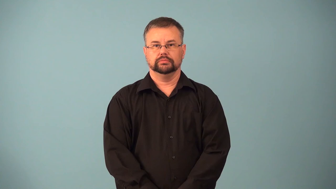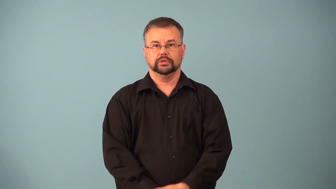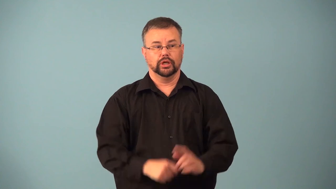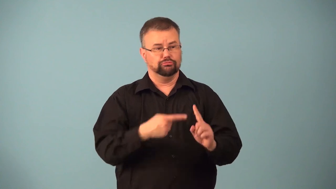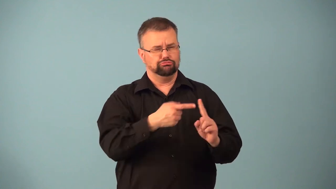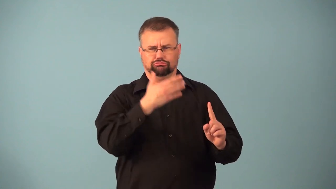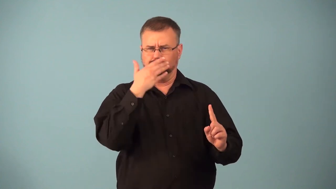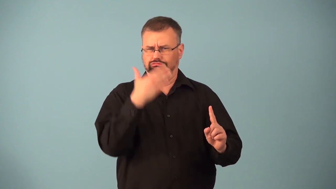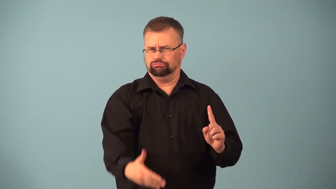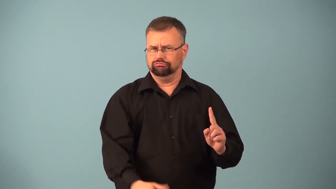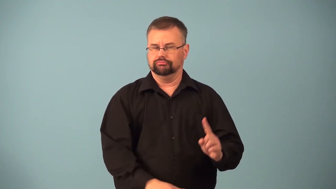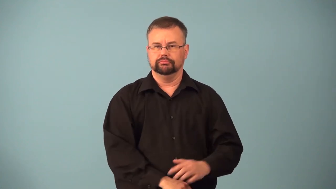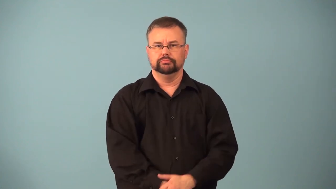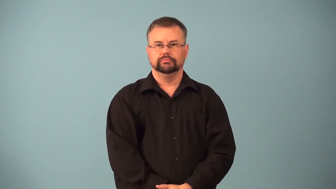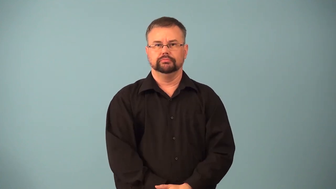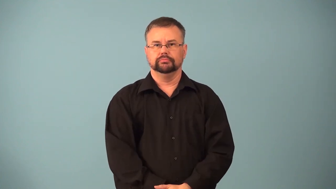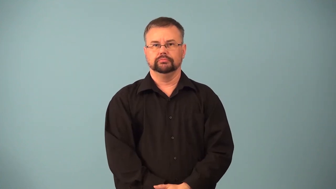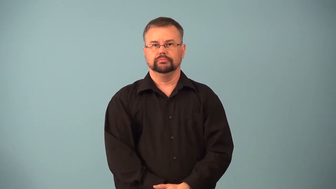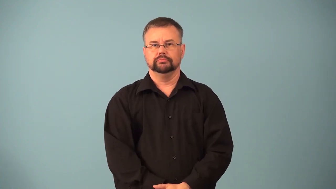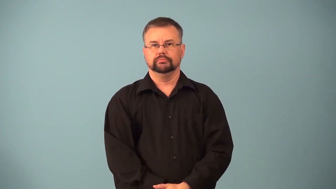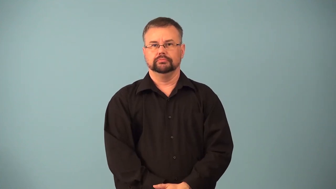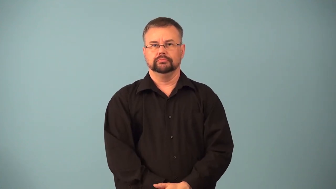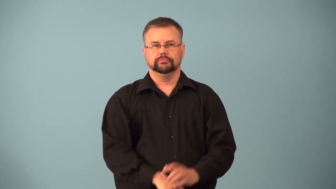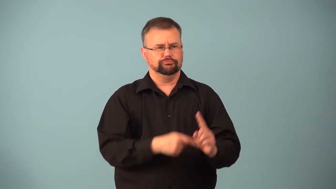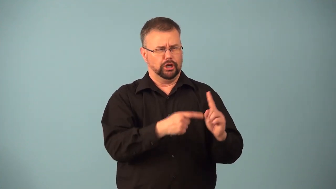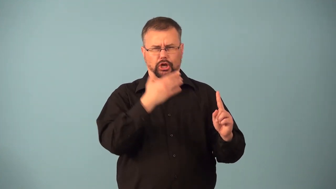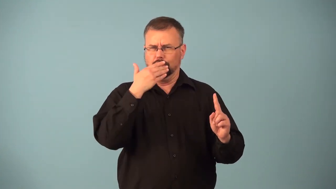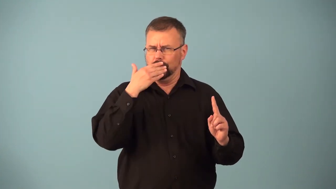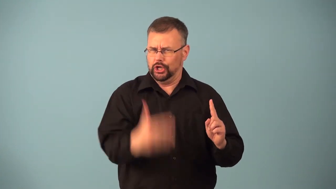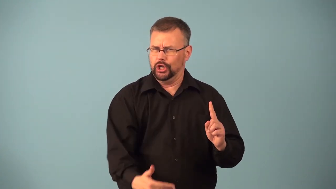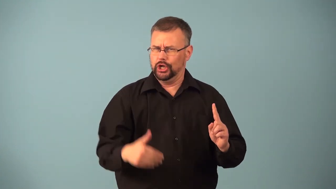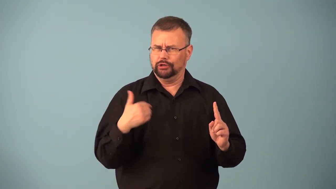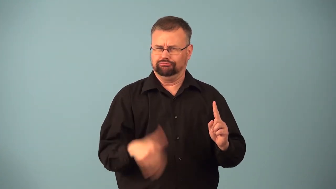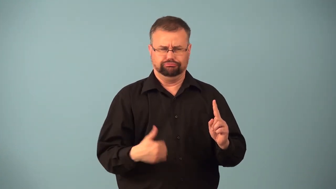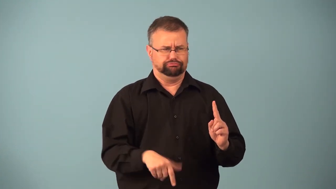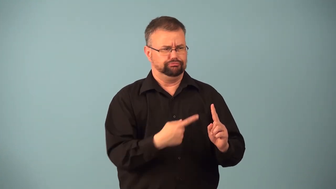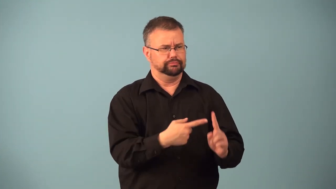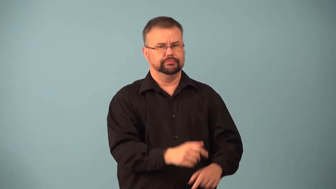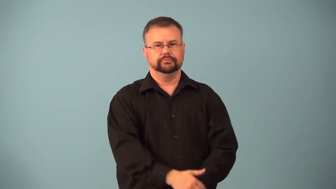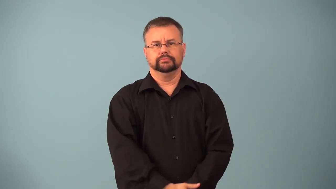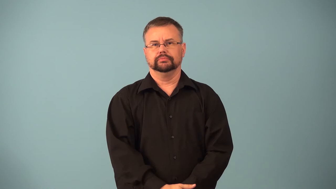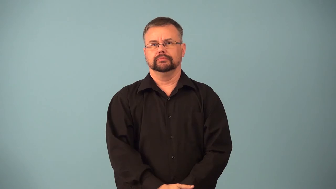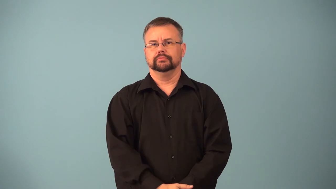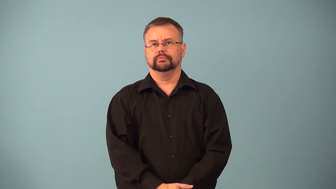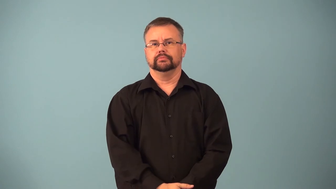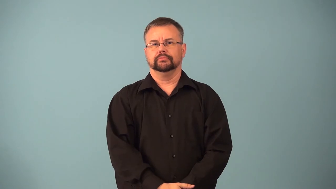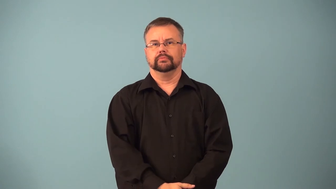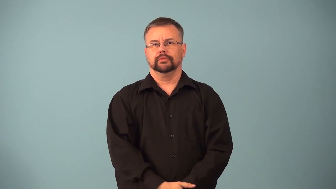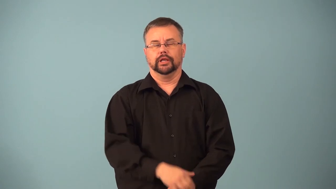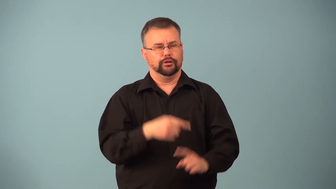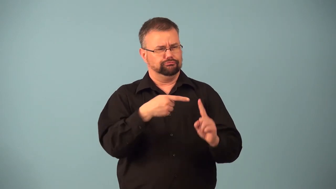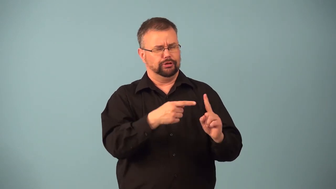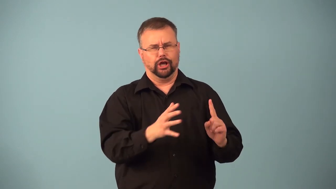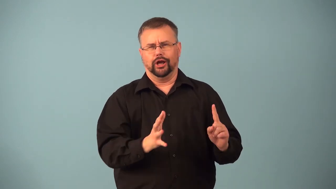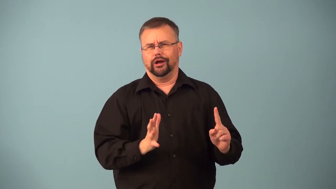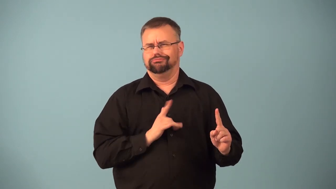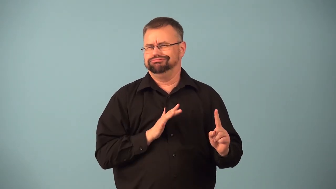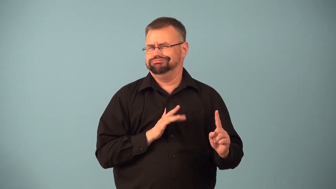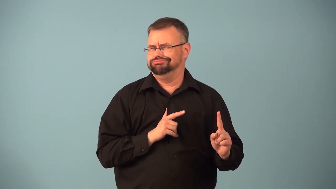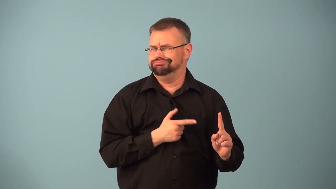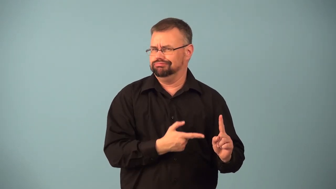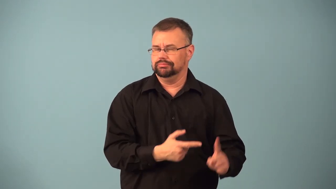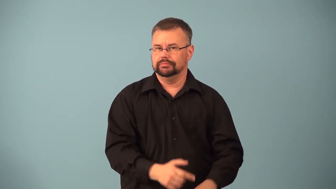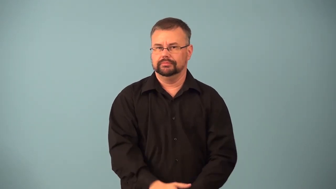fine,finer,finest,good,better,best